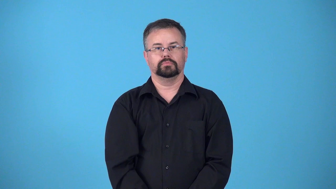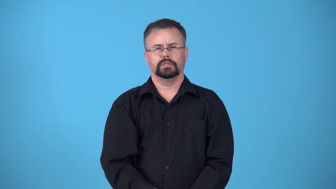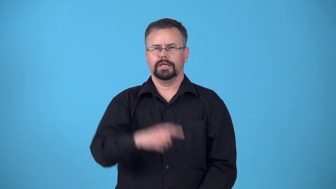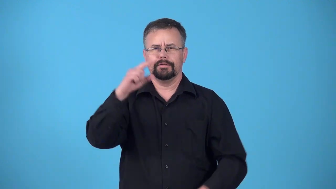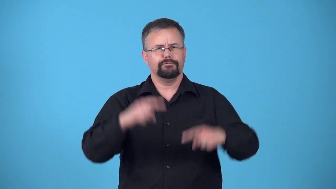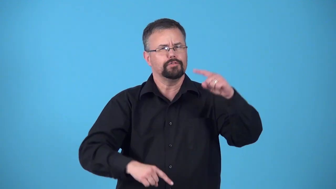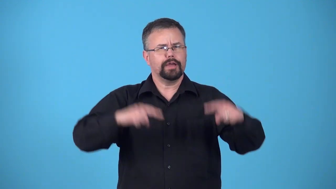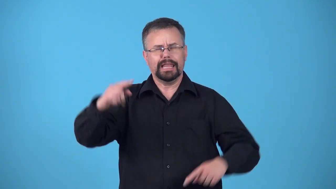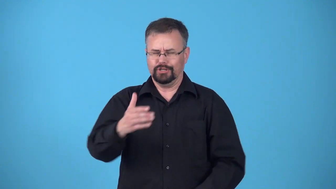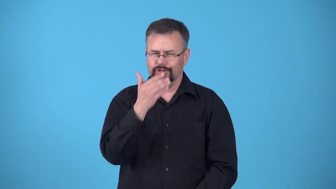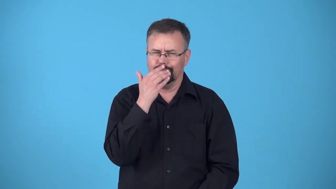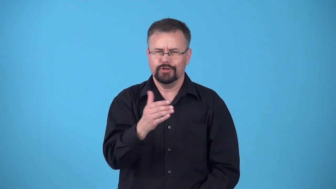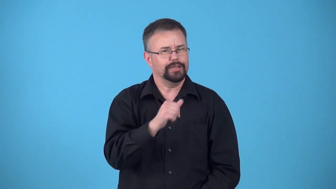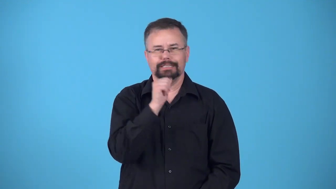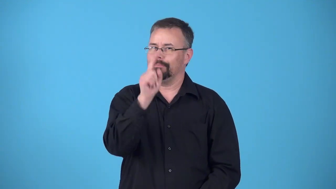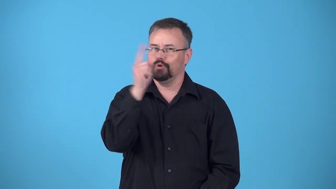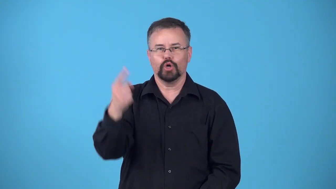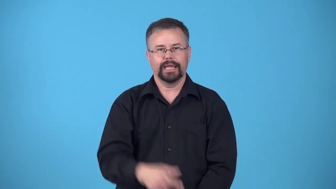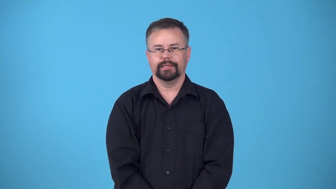variety is the spice of life